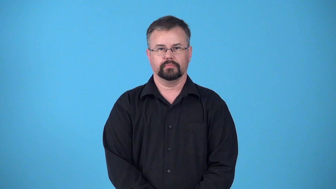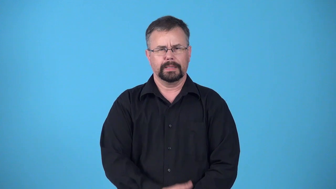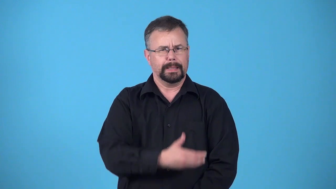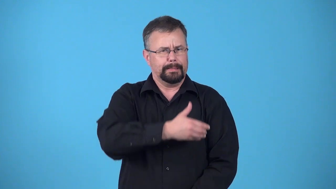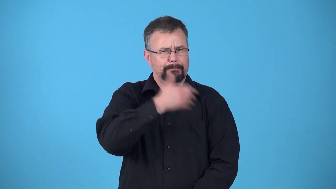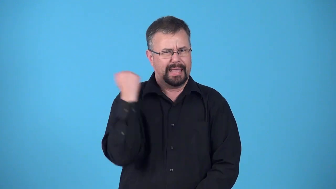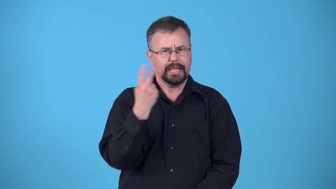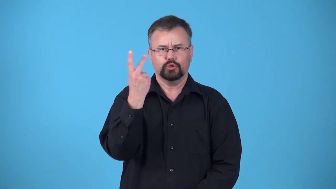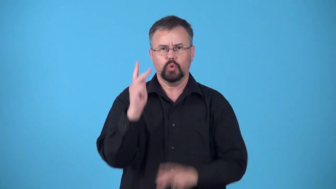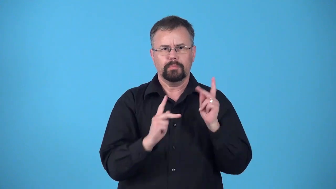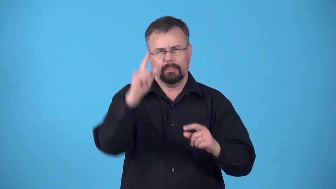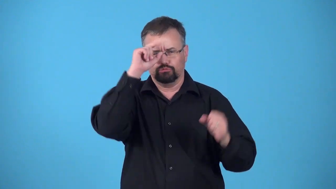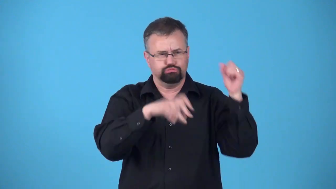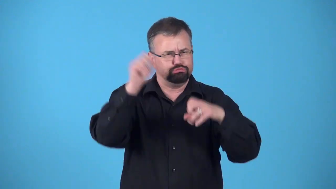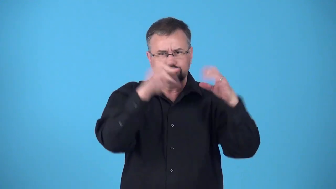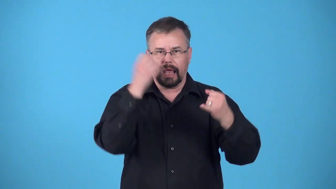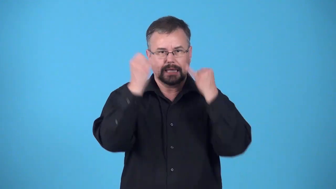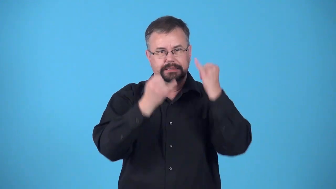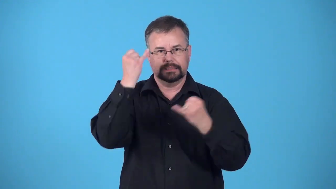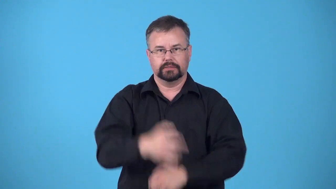two heads are better than one